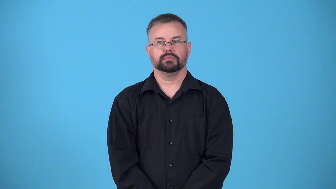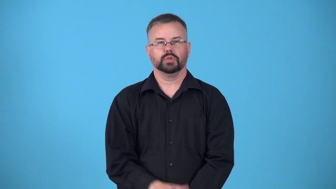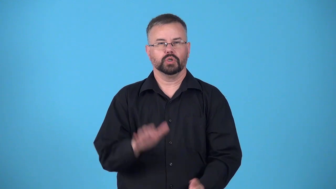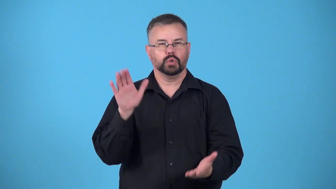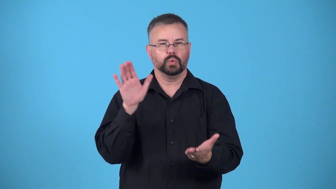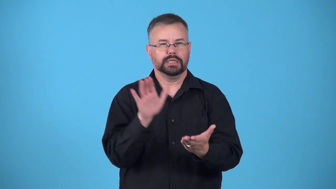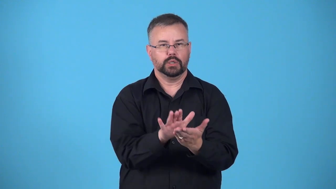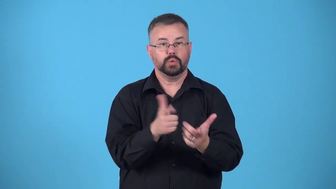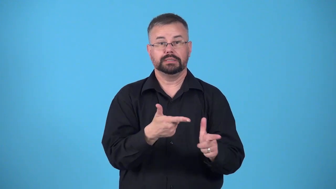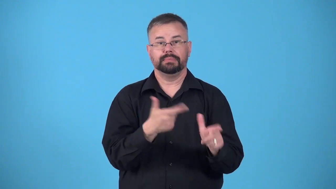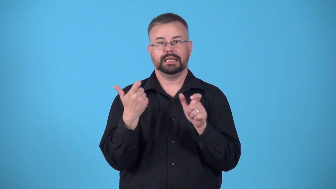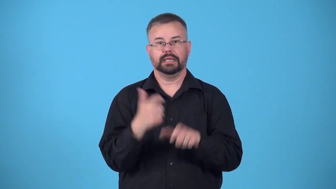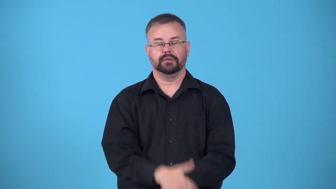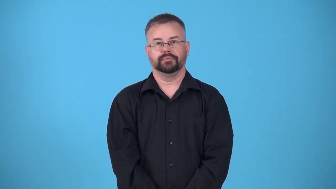slow down, slow up